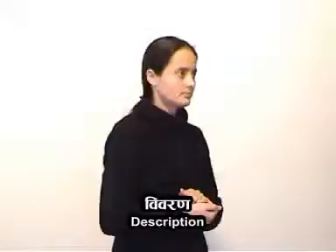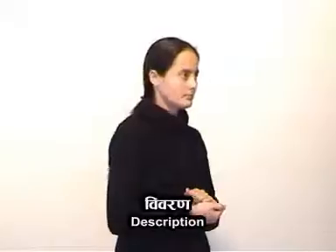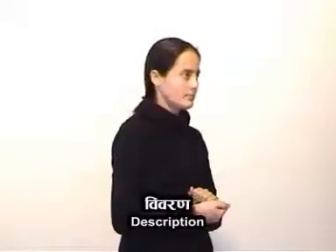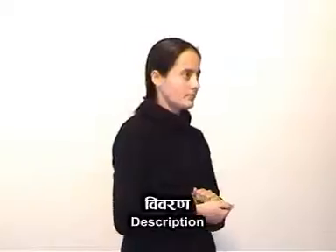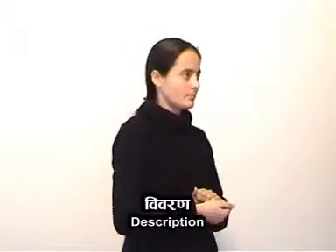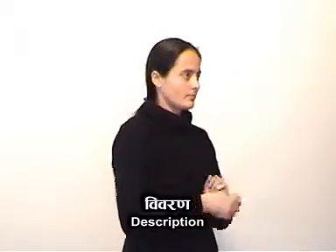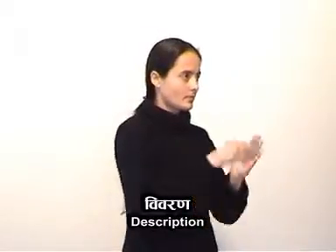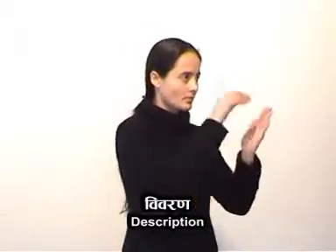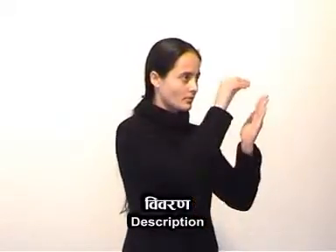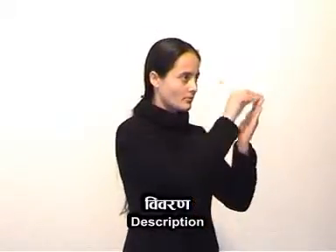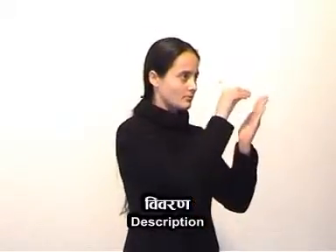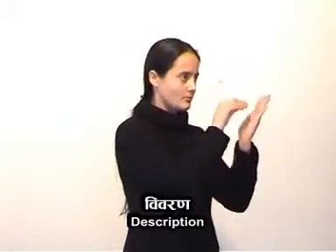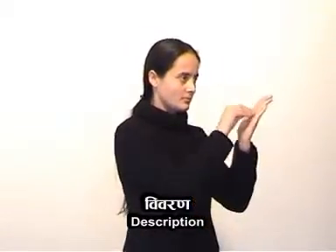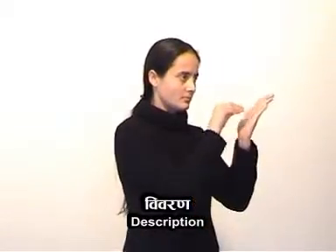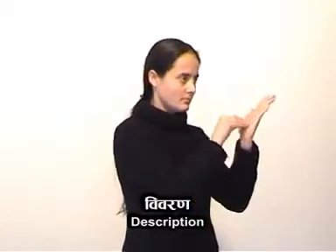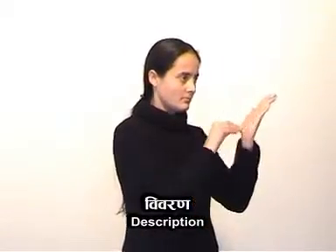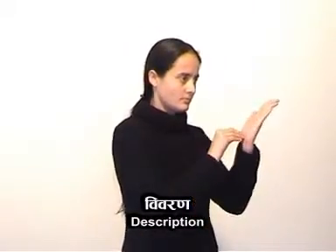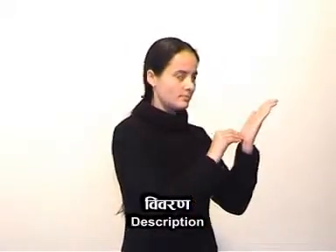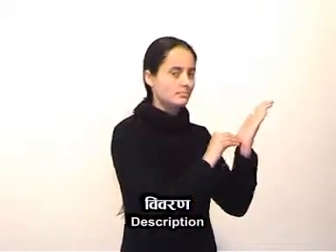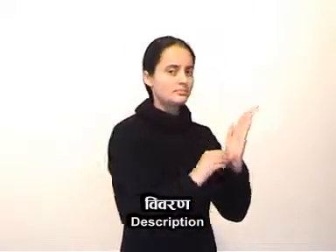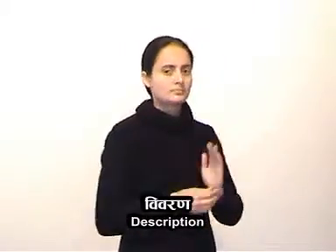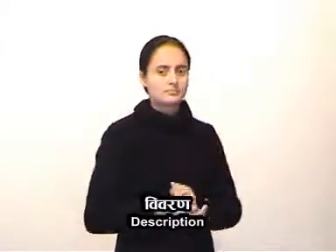description